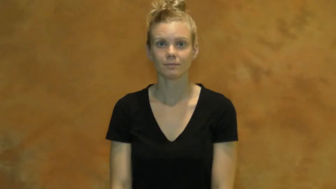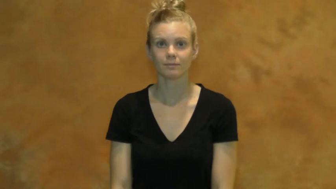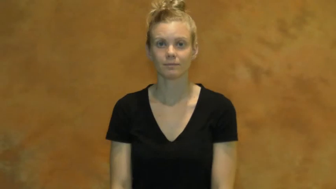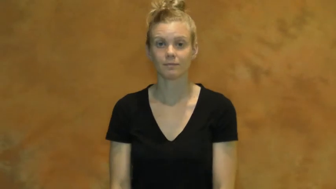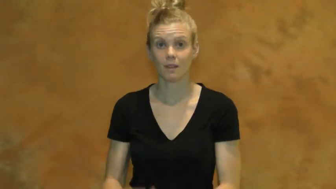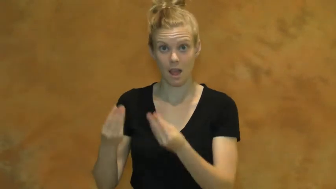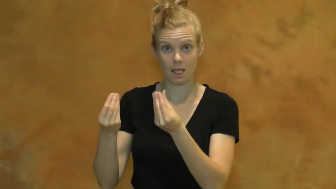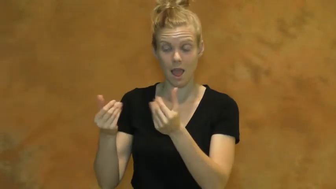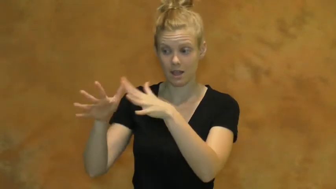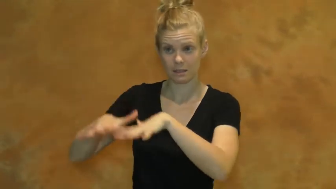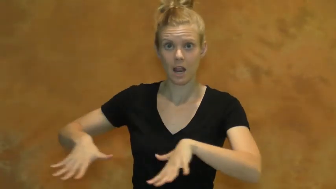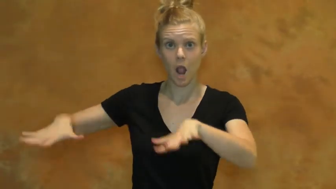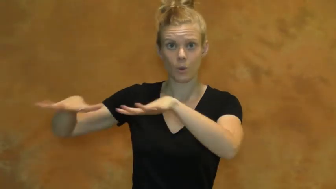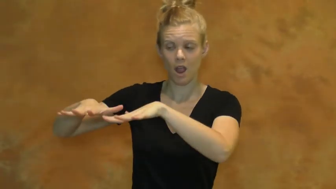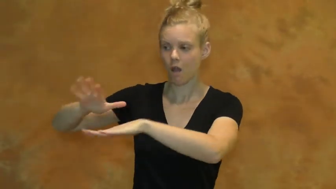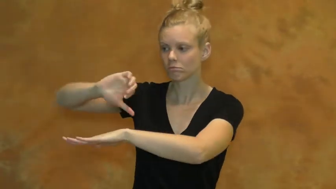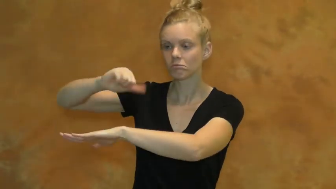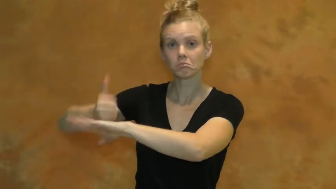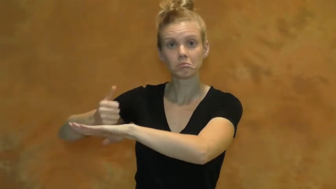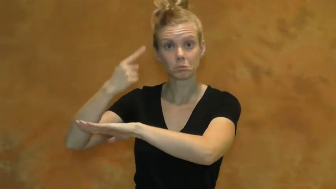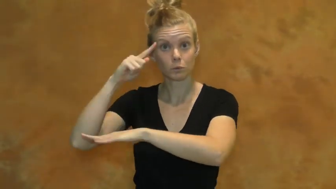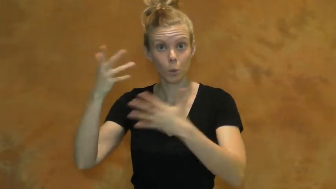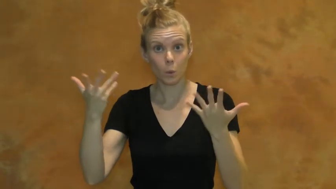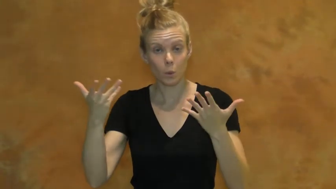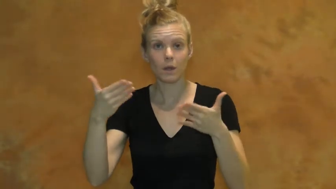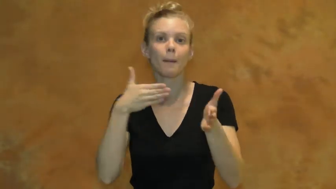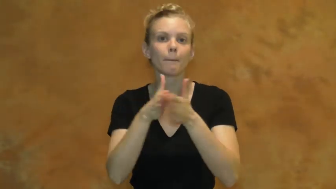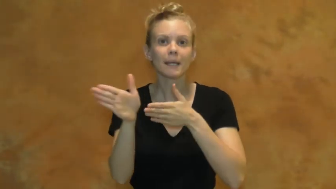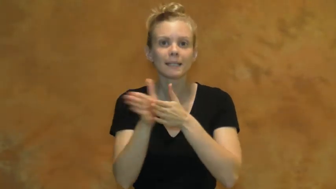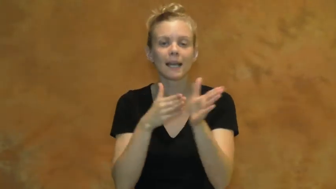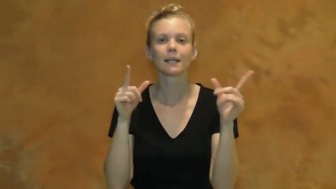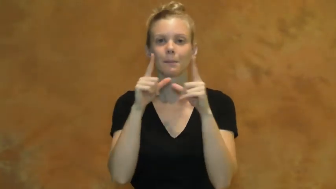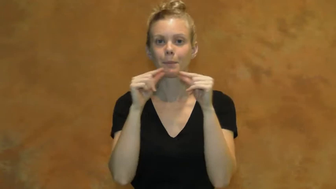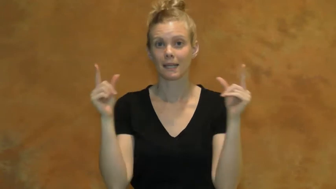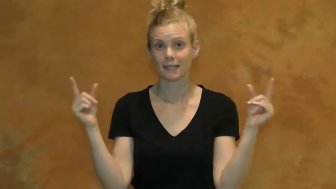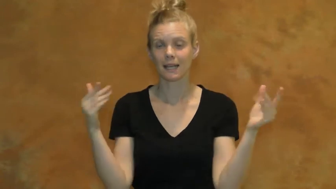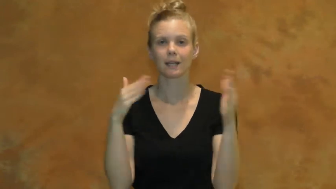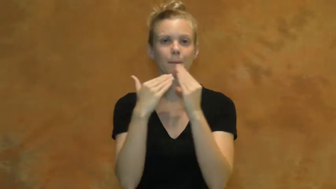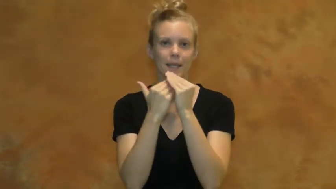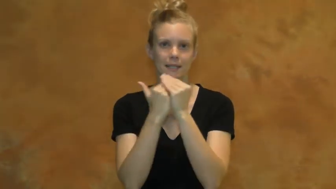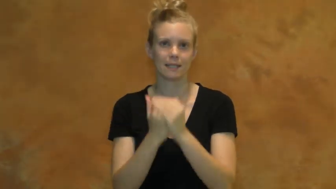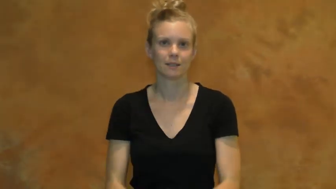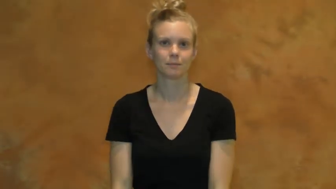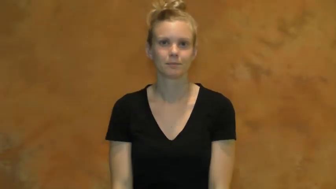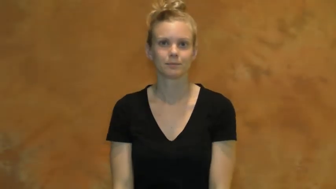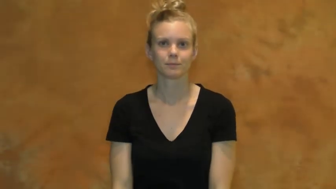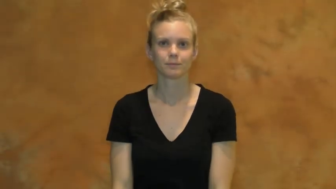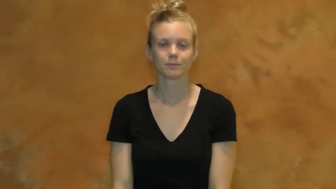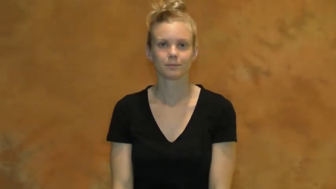picnic area